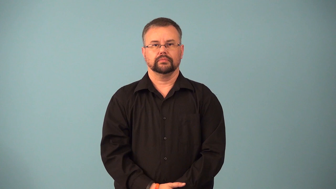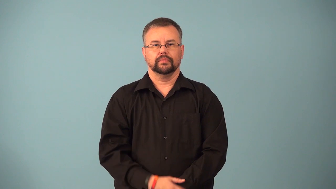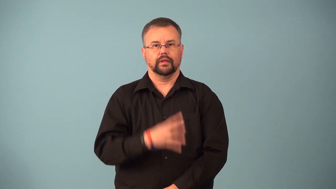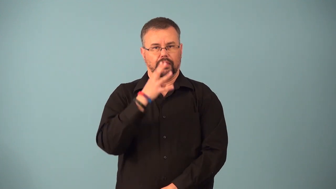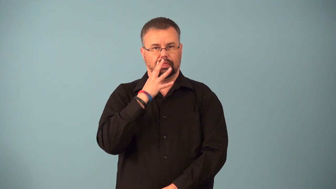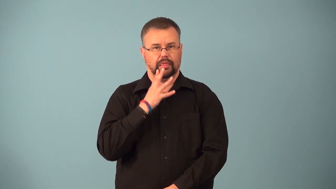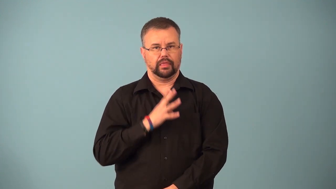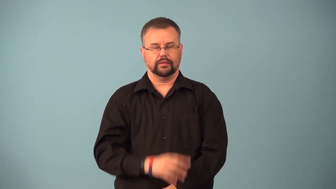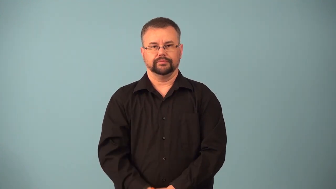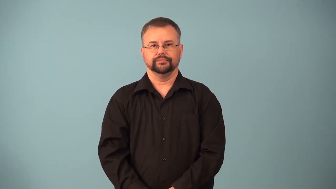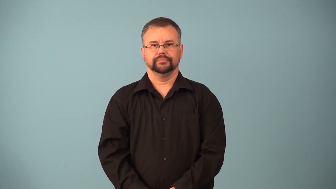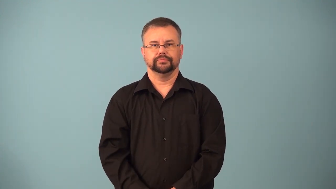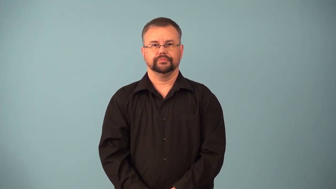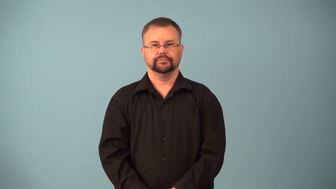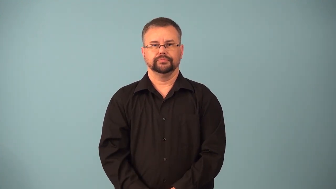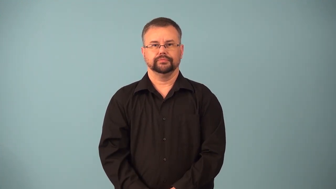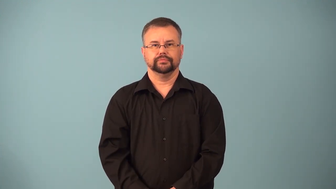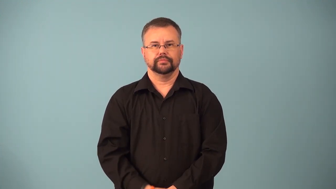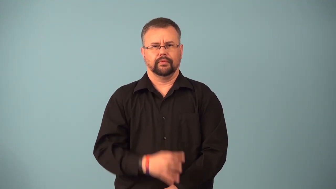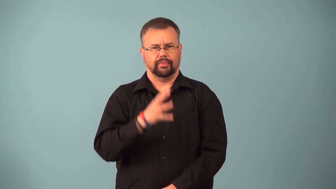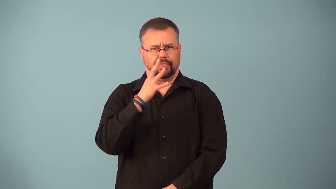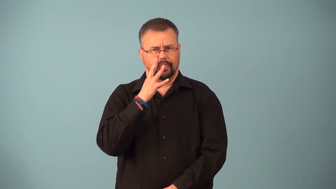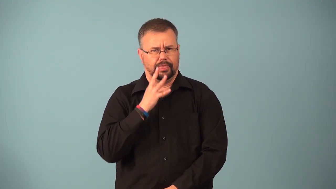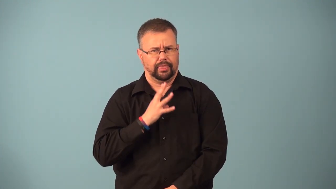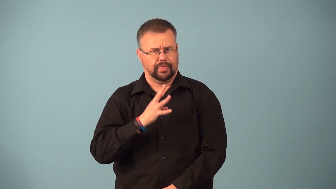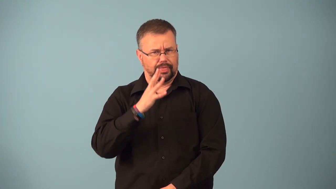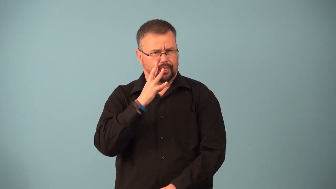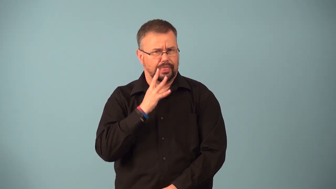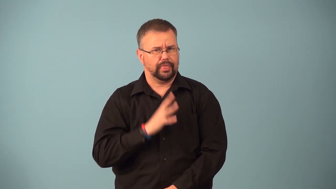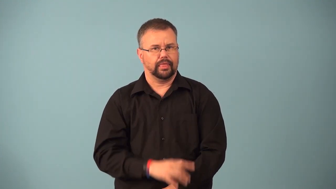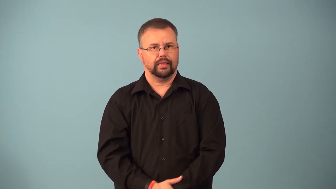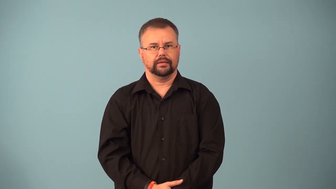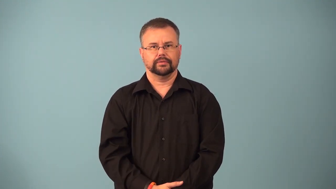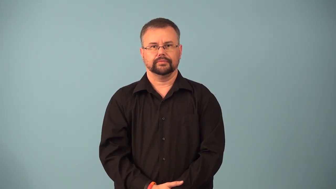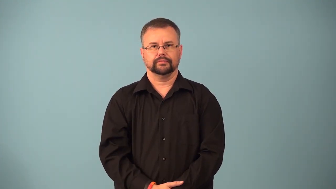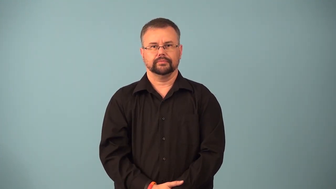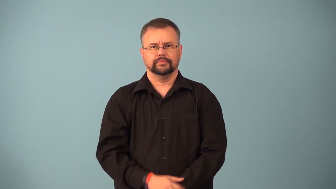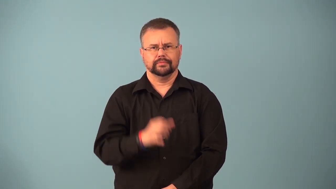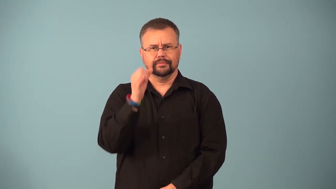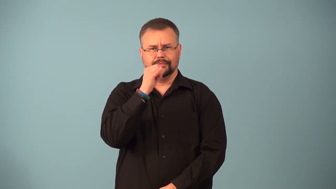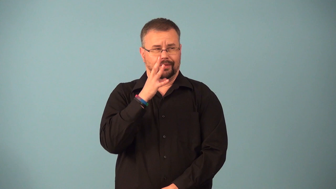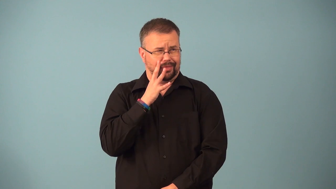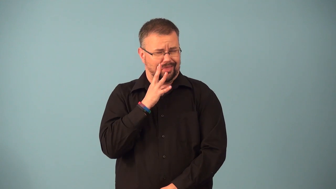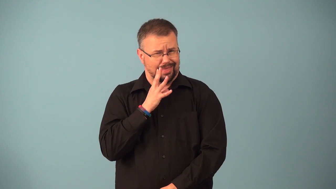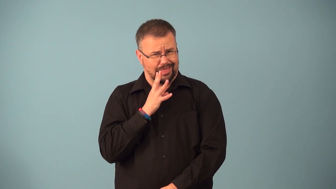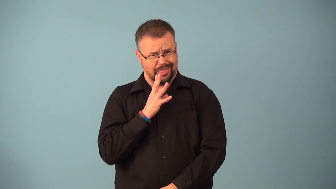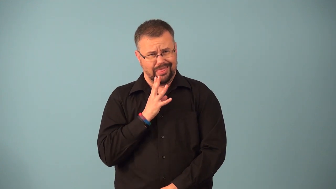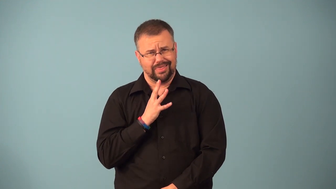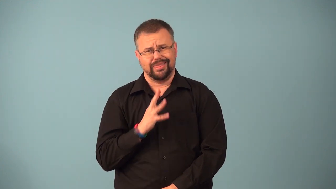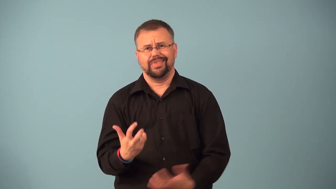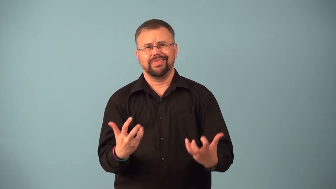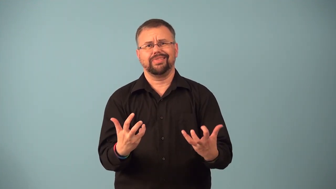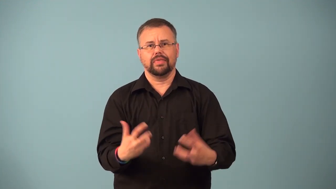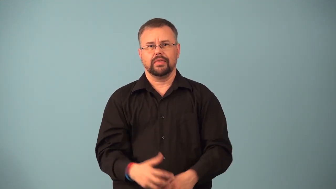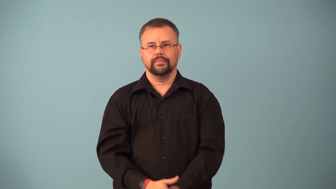green,greener,greenest